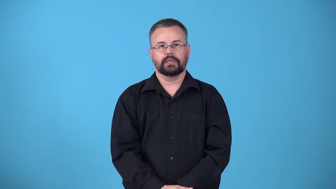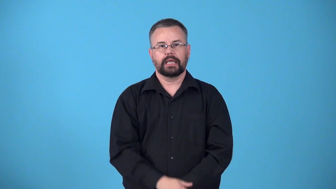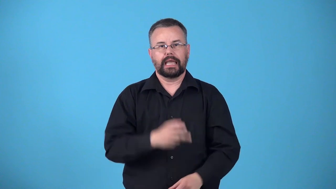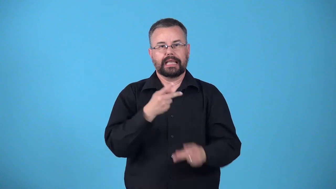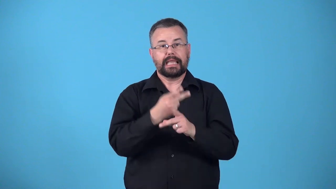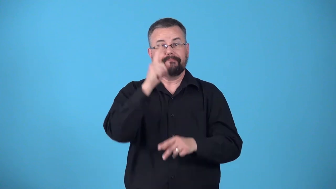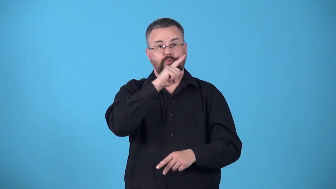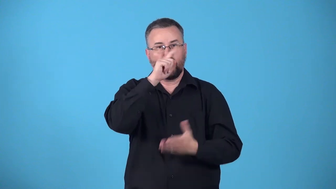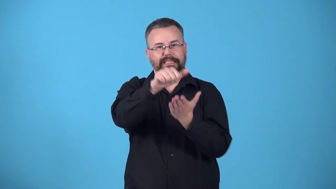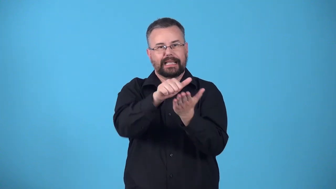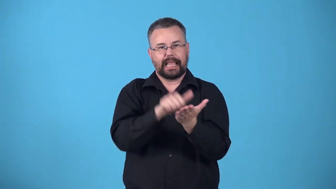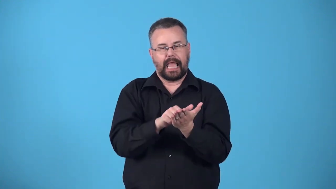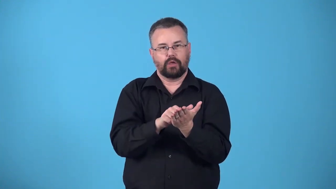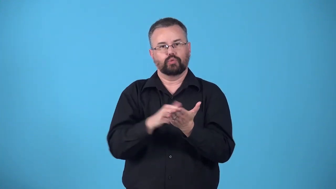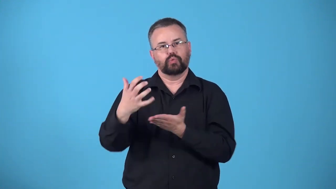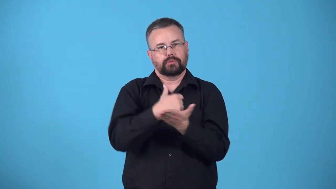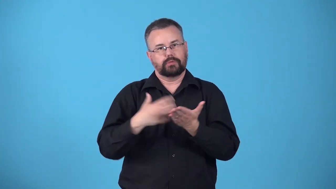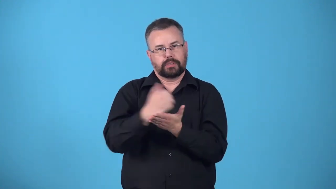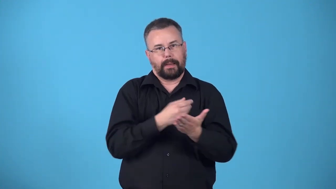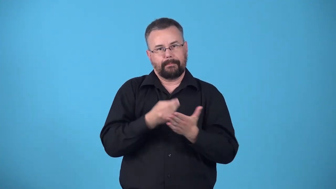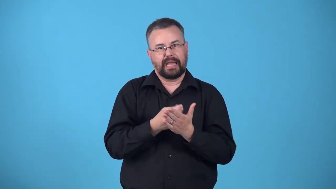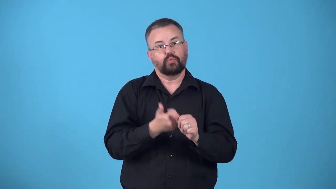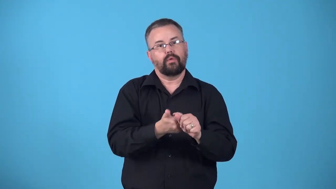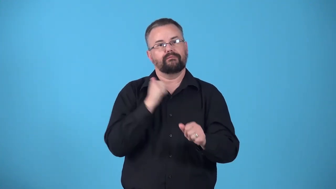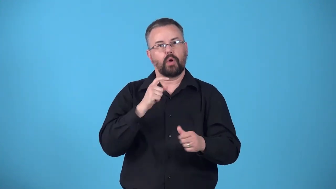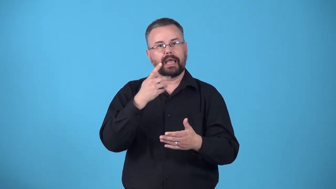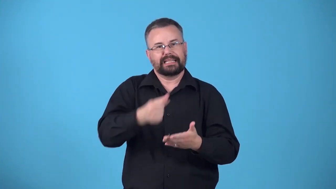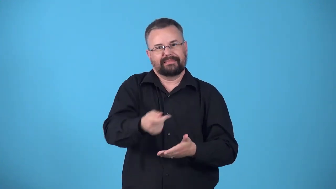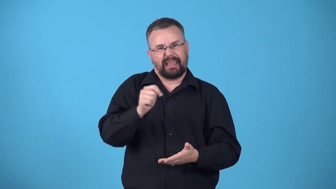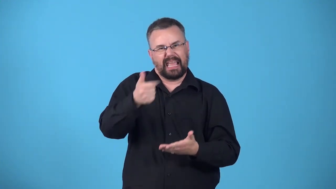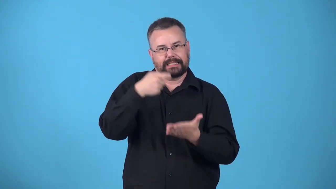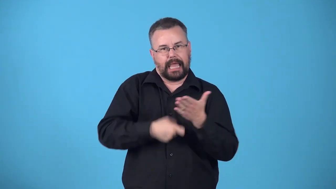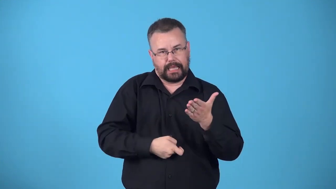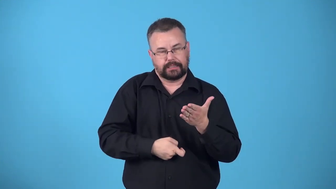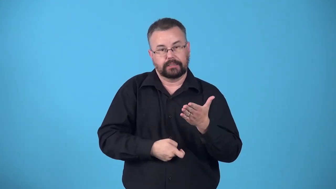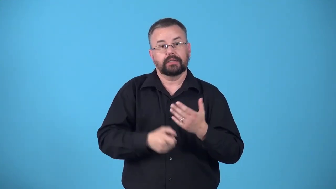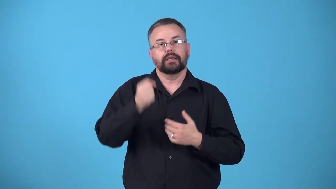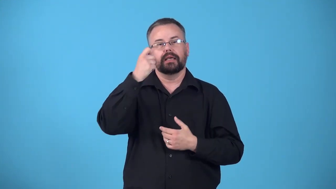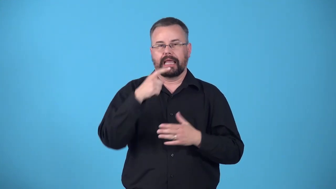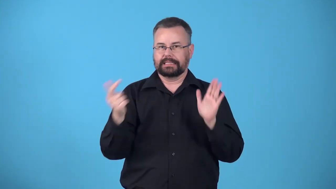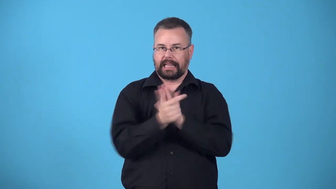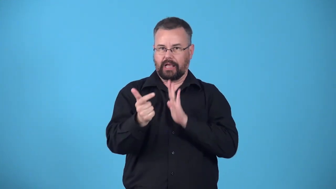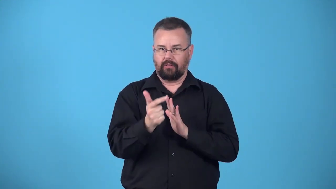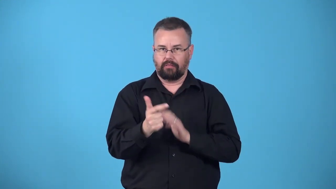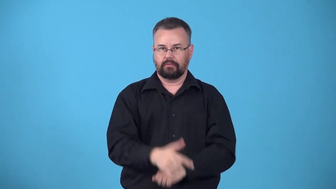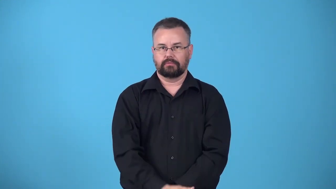cook the books